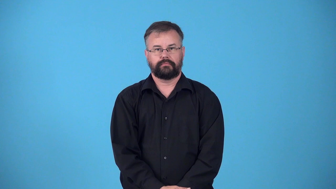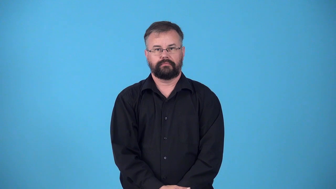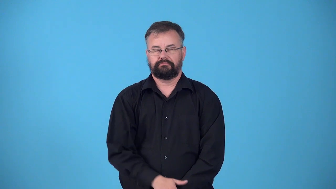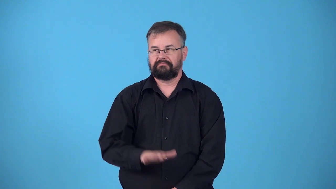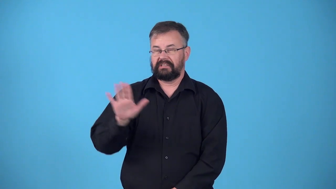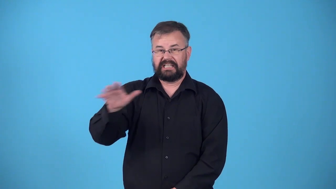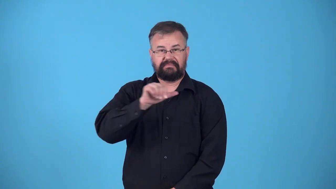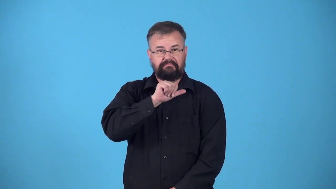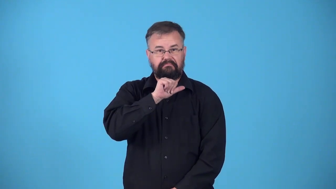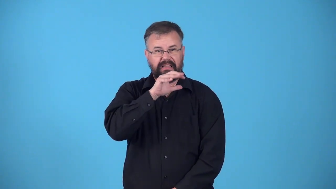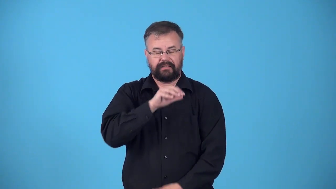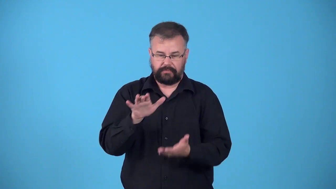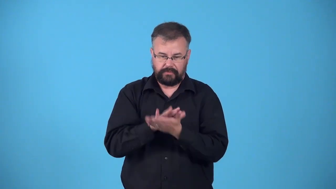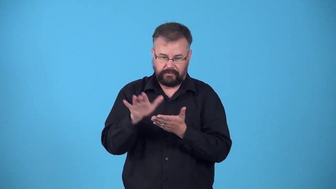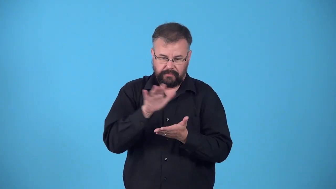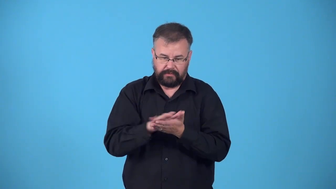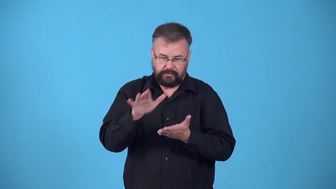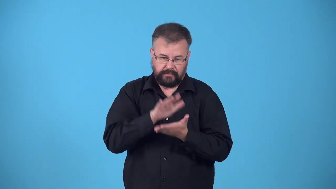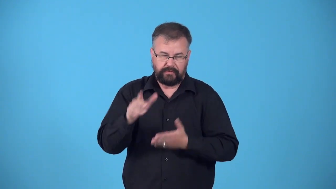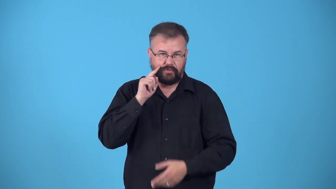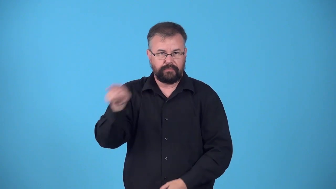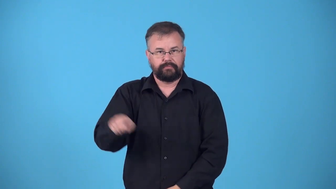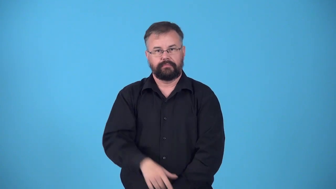pick up after someone